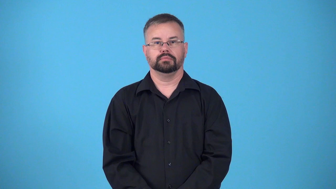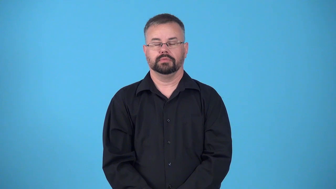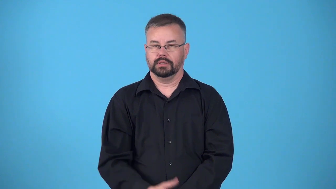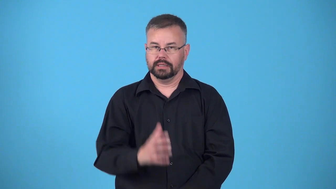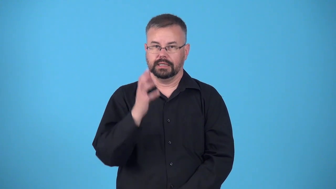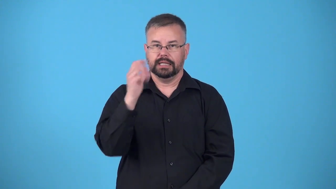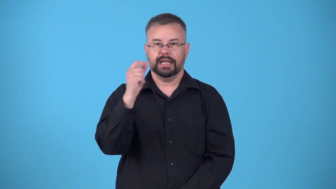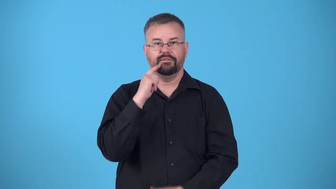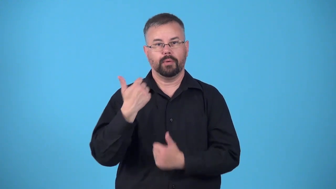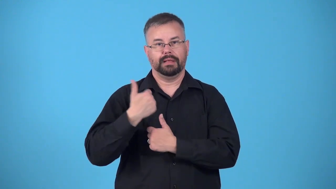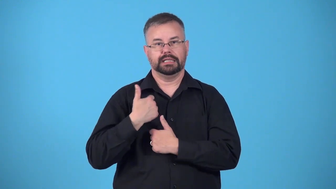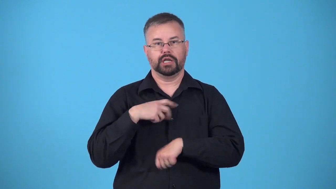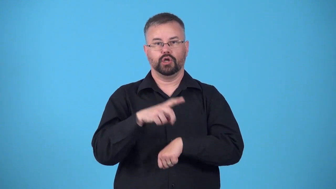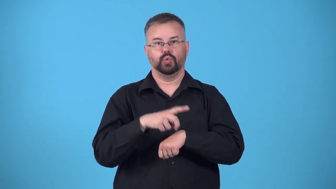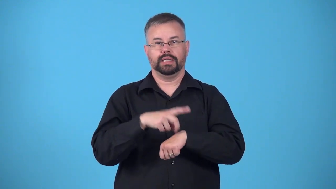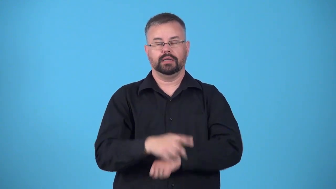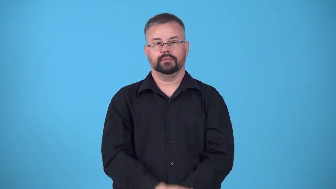ship out